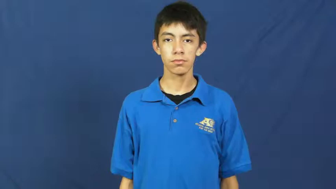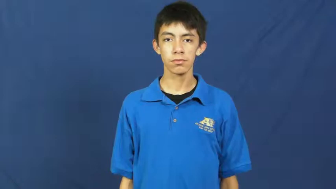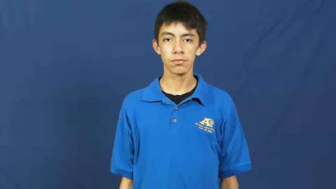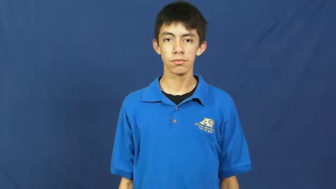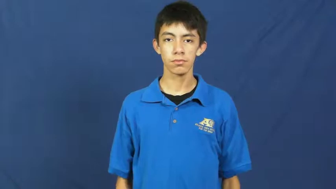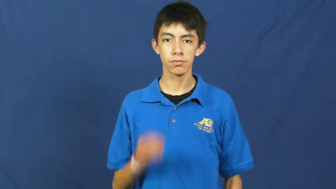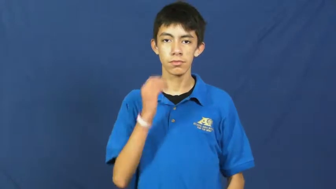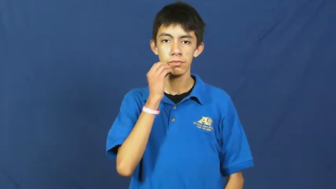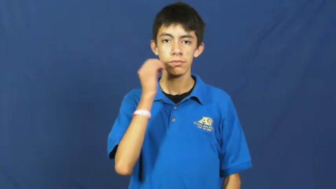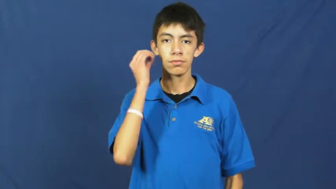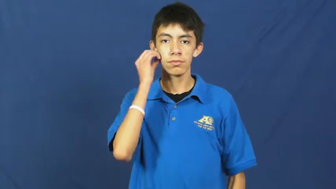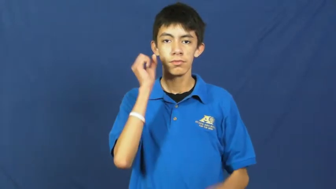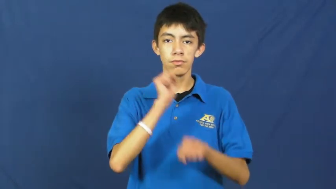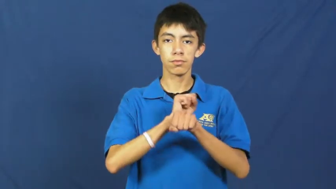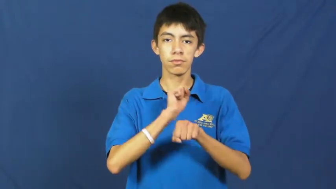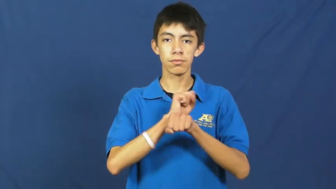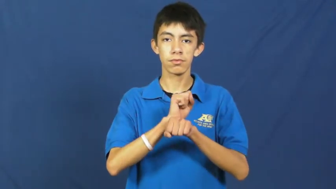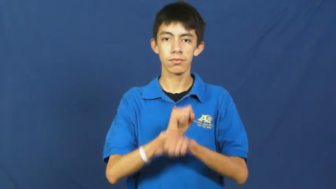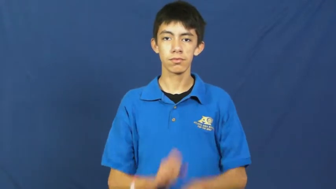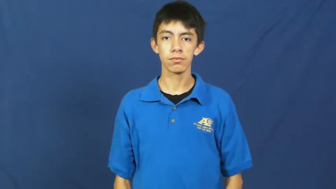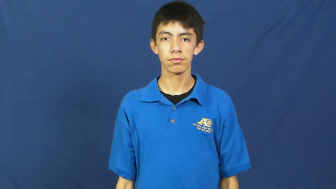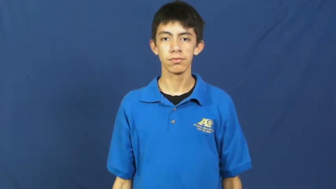homework